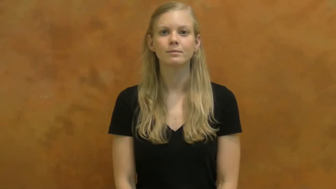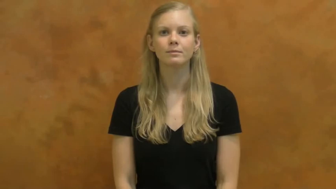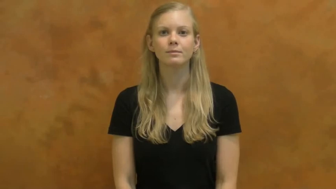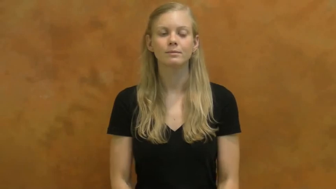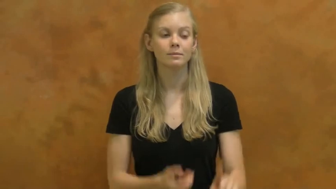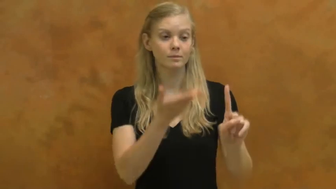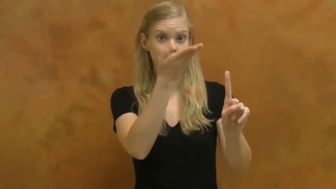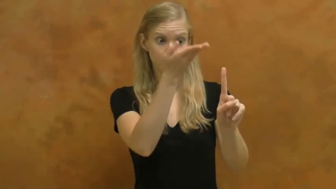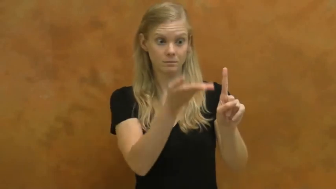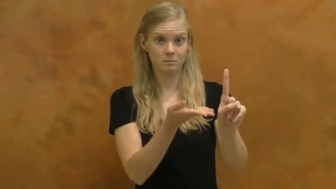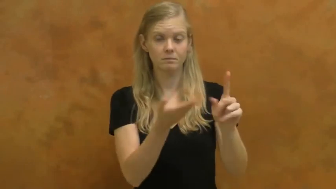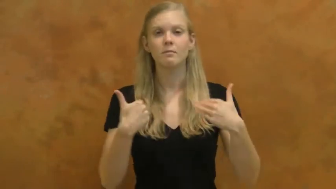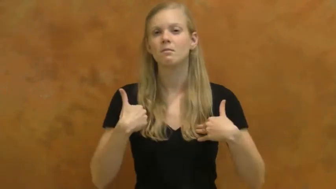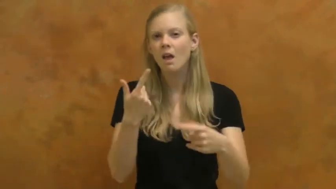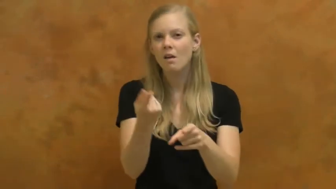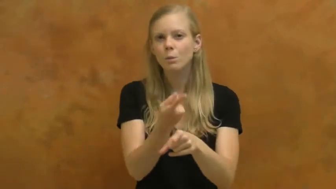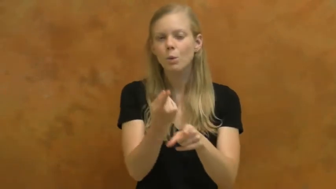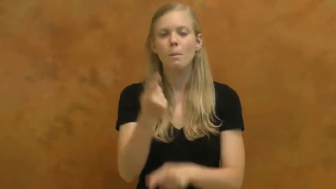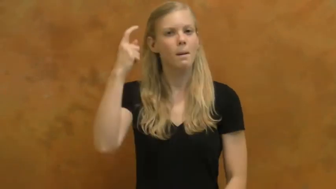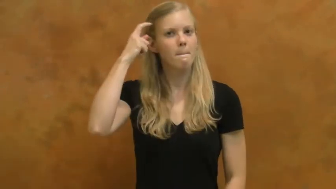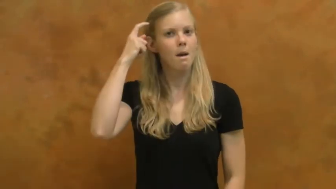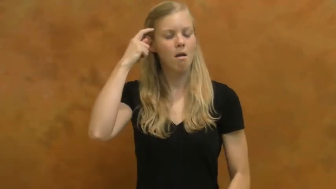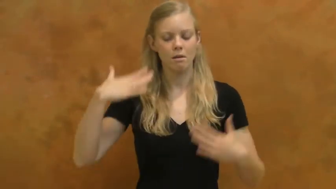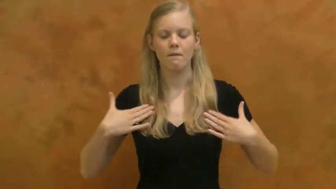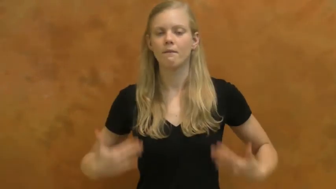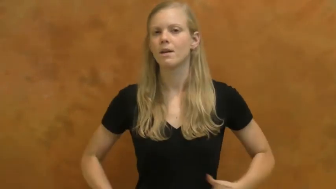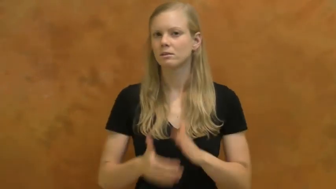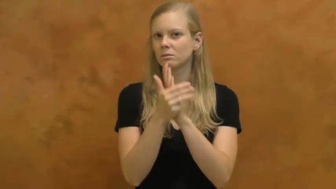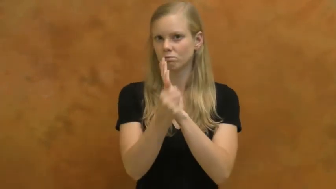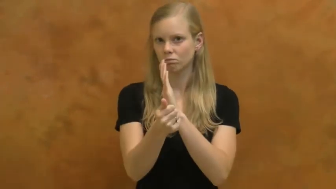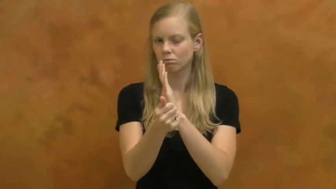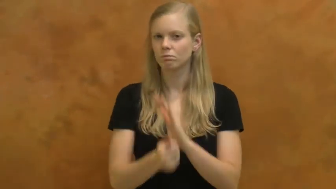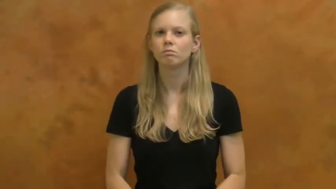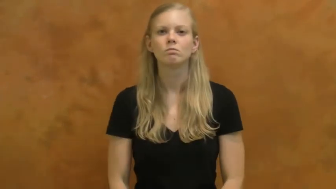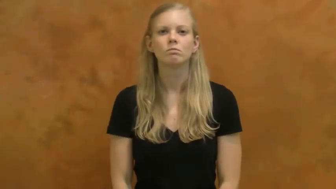competence